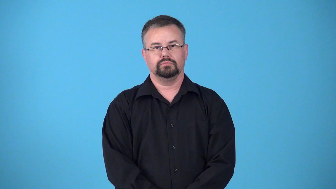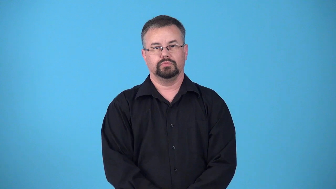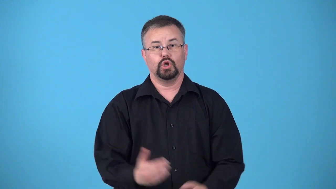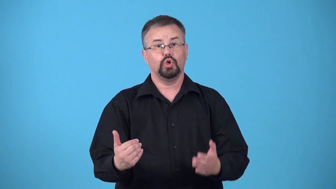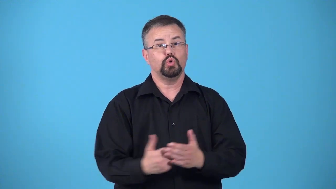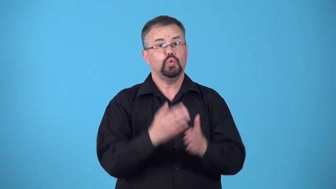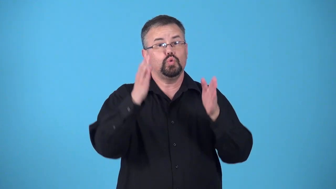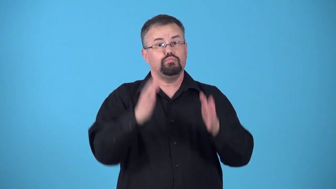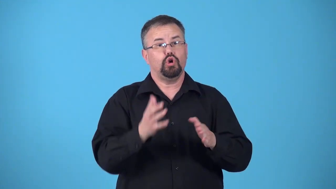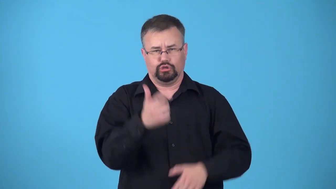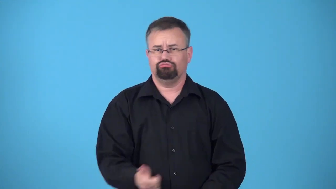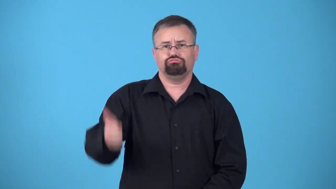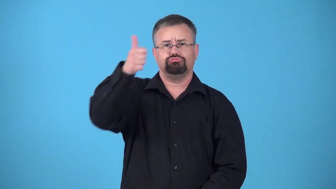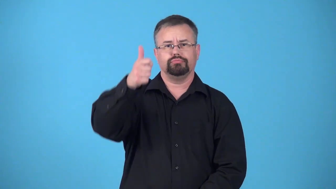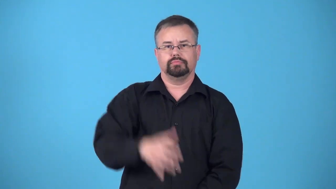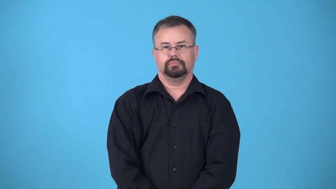new sheriff in town